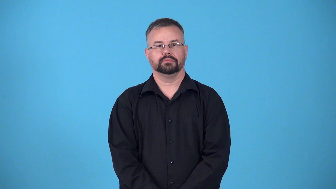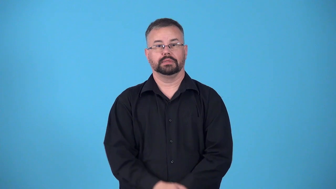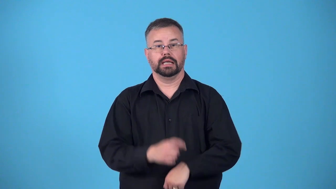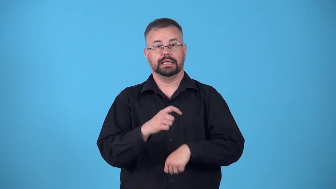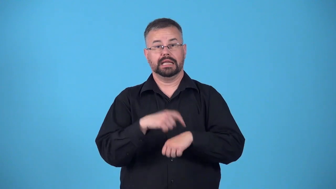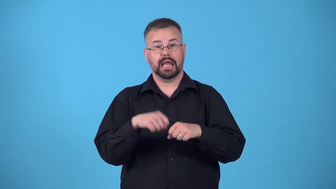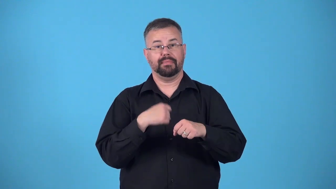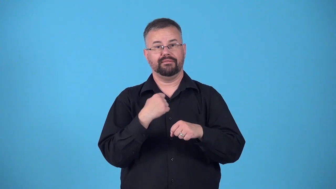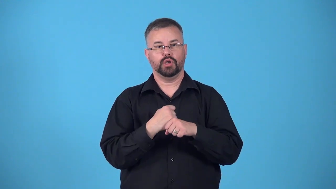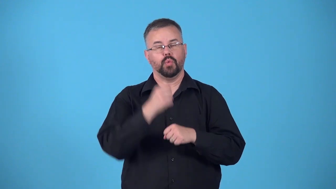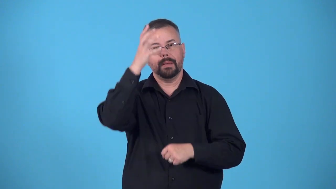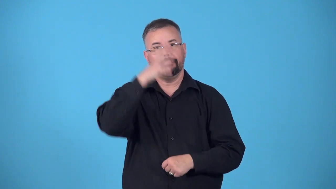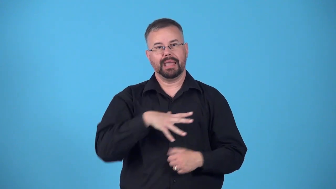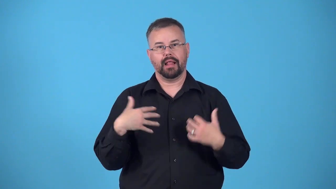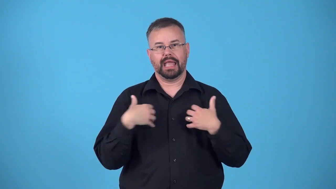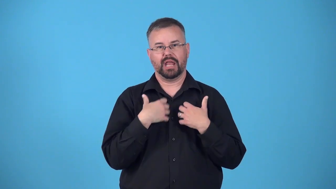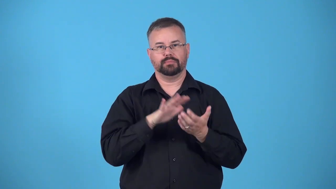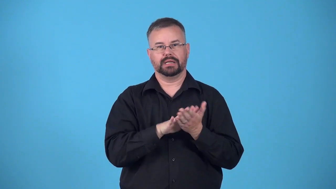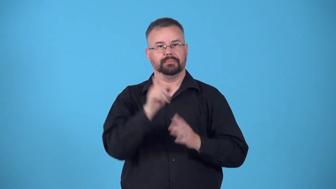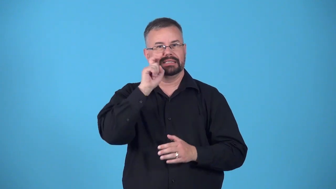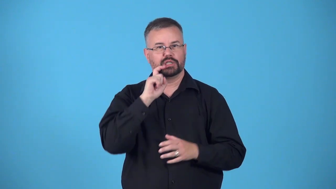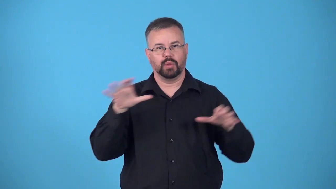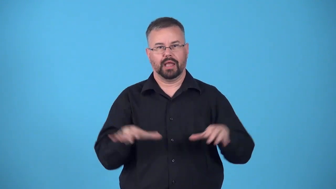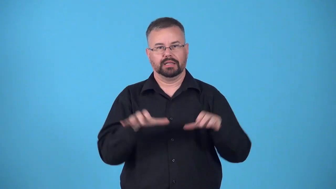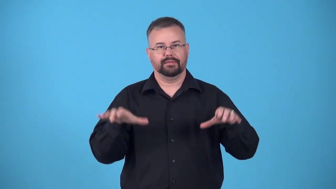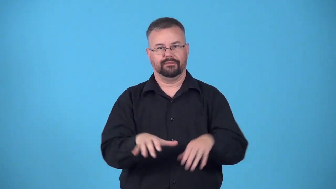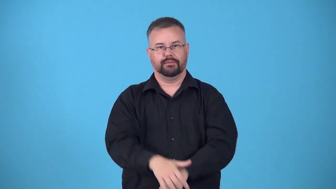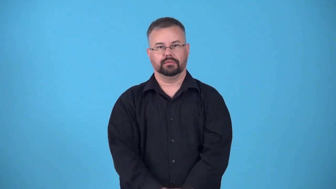rut